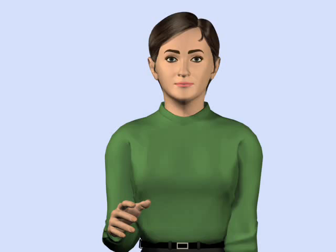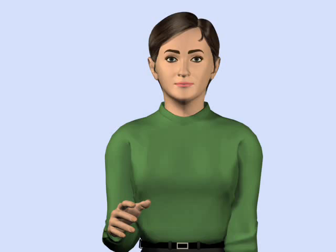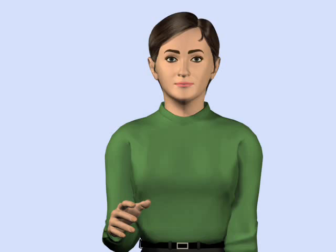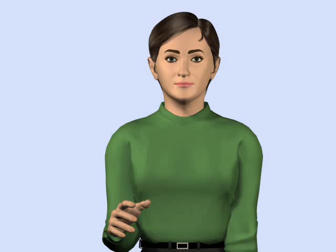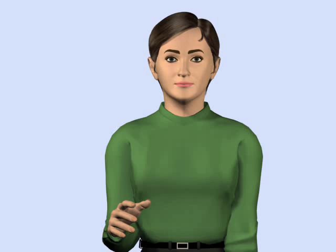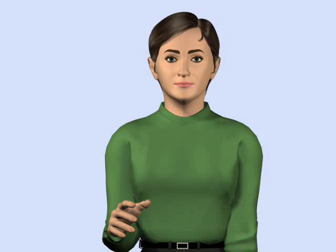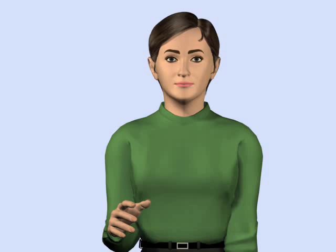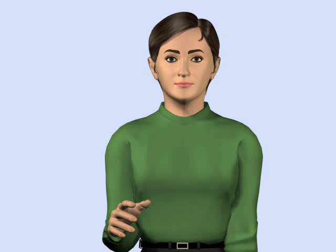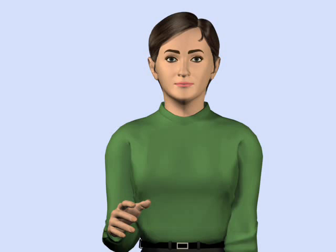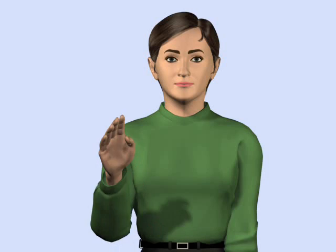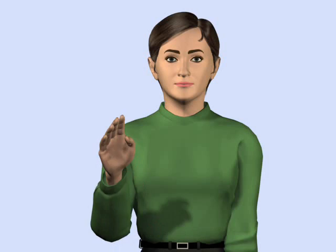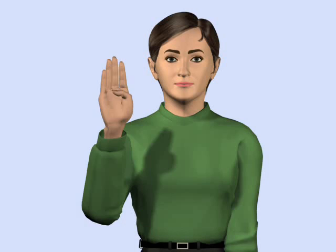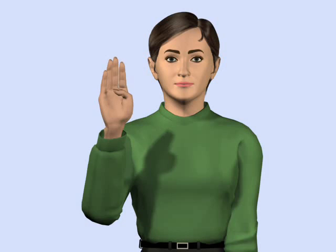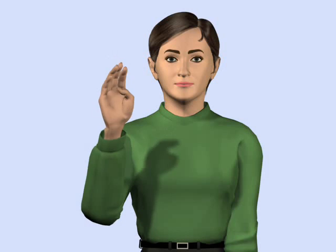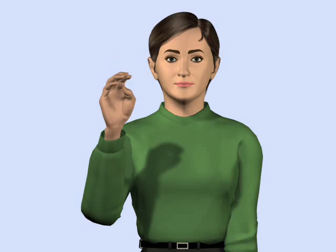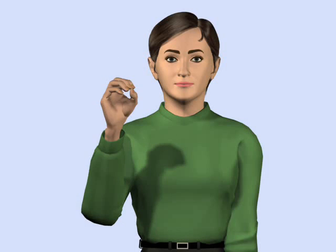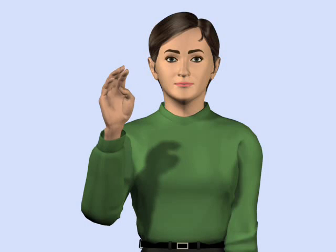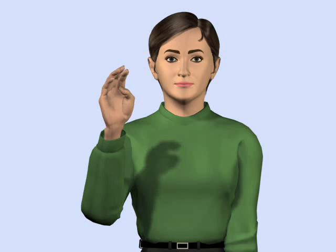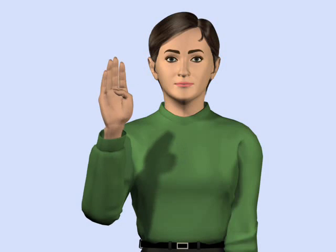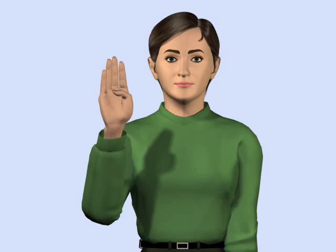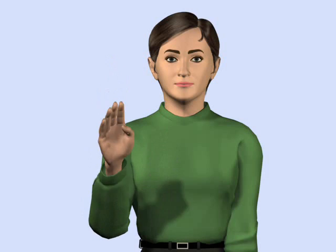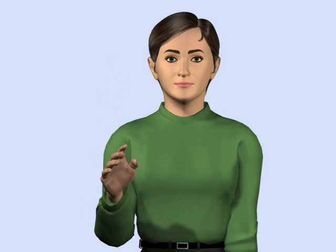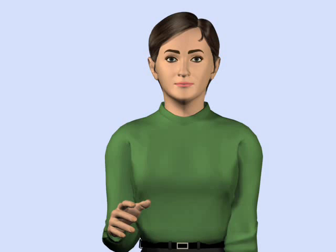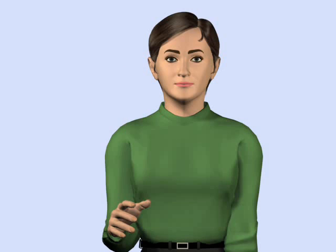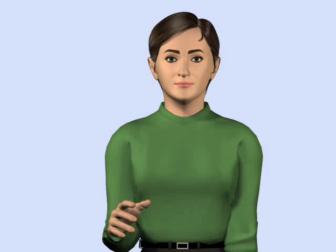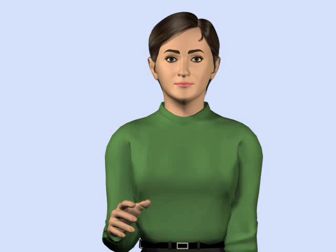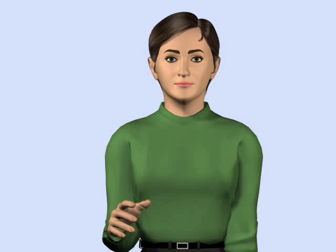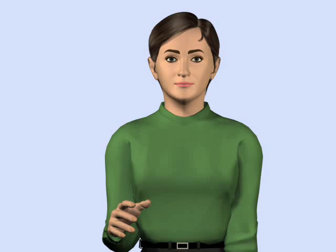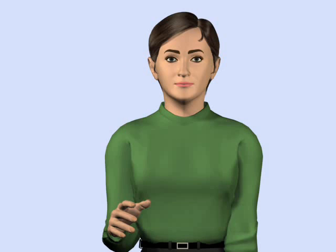Bob